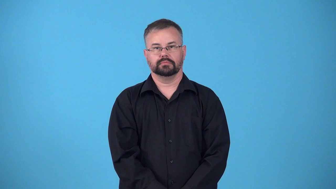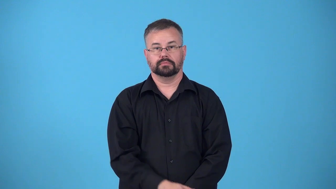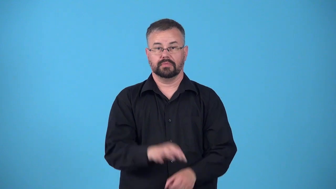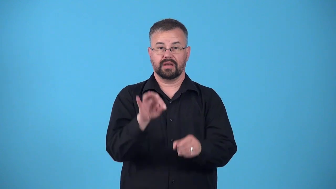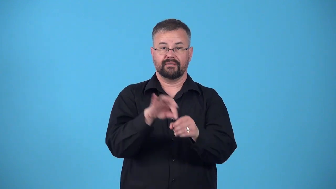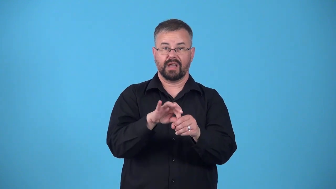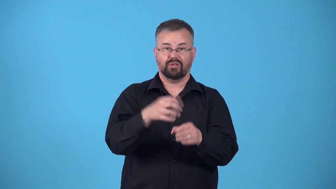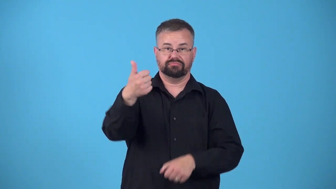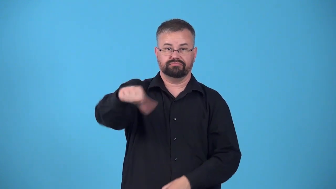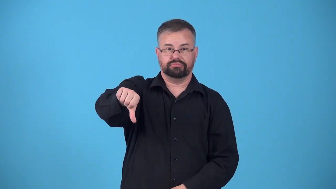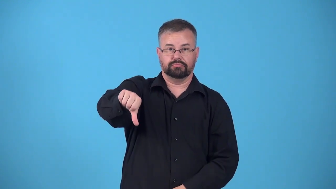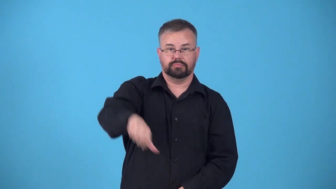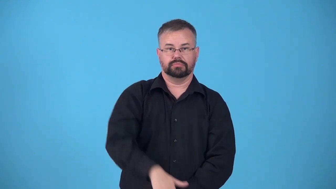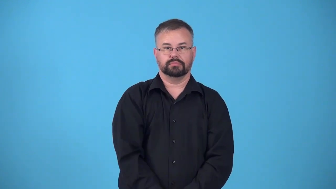vote down